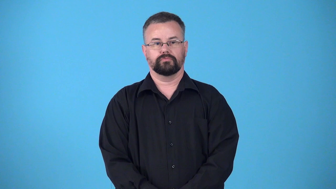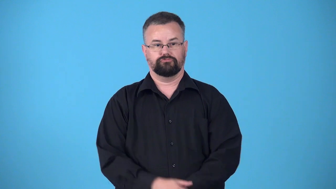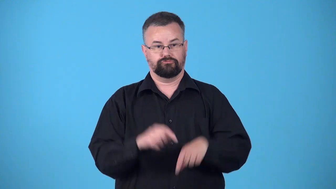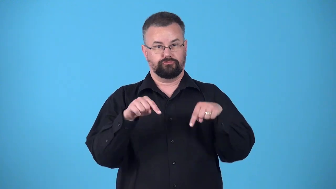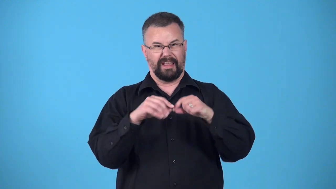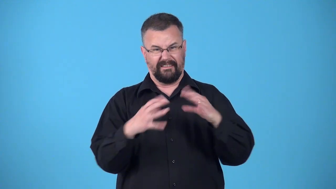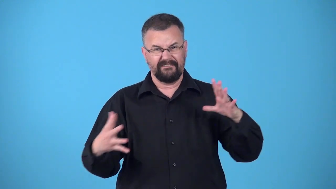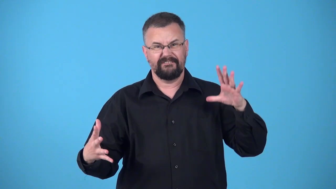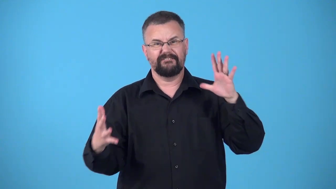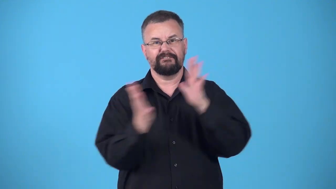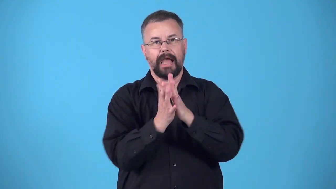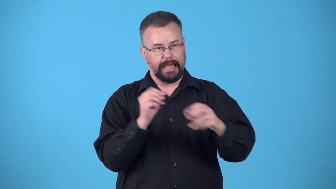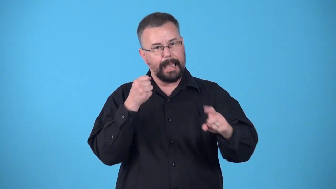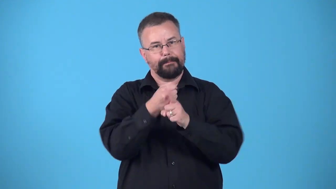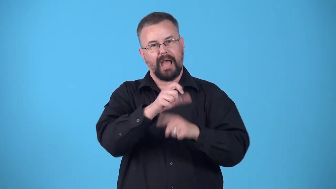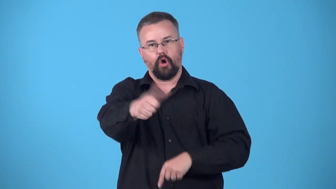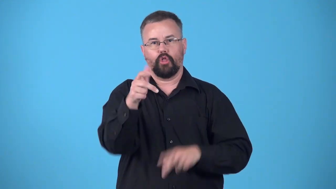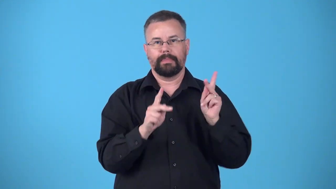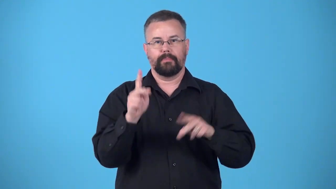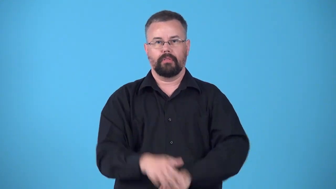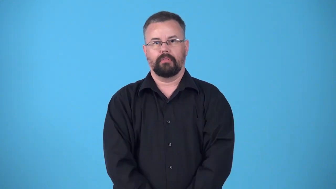crossfire